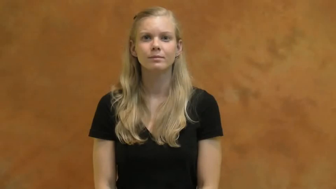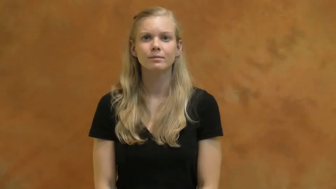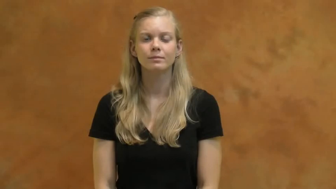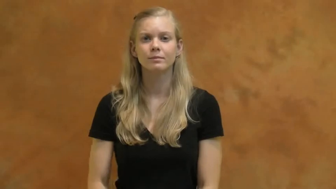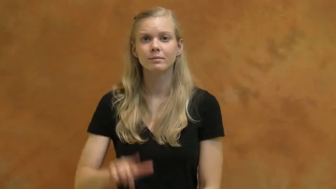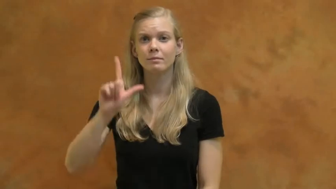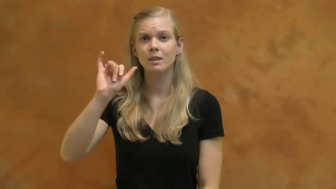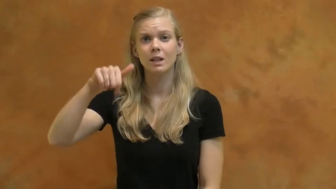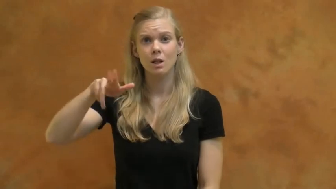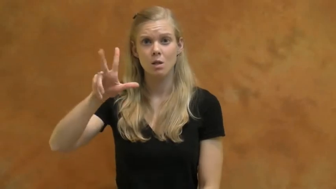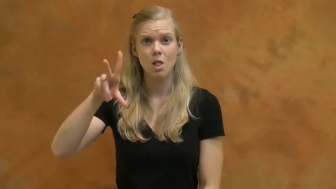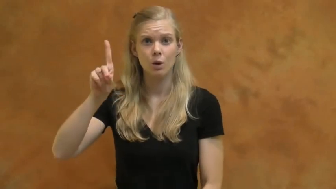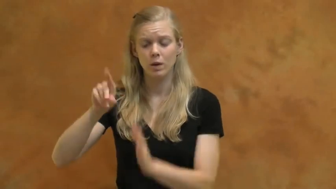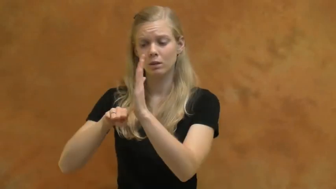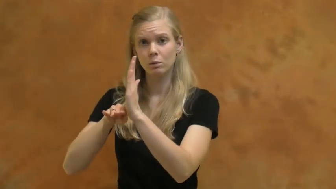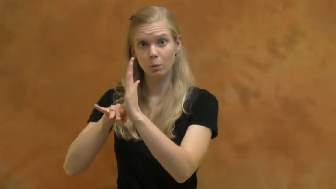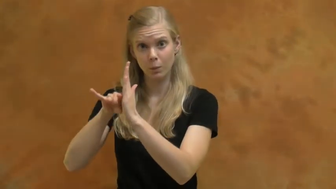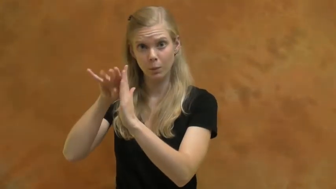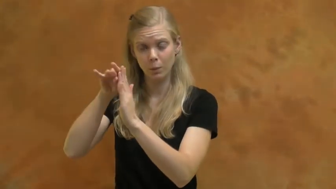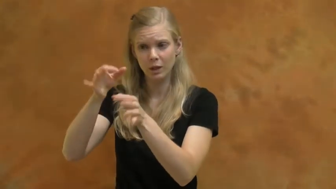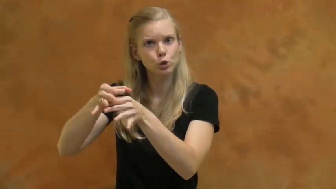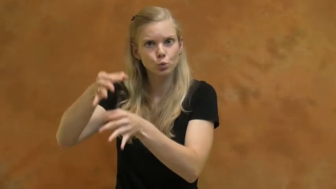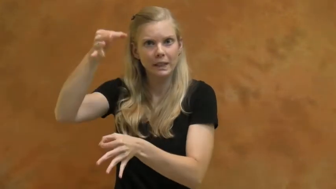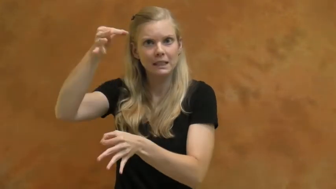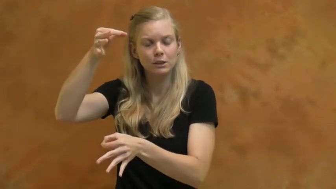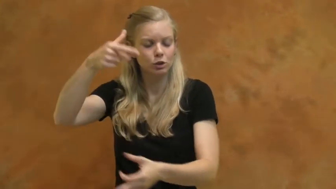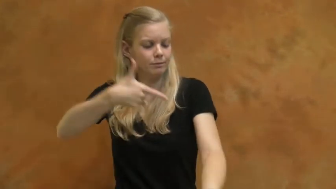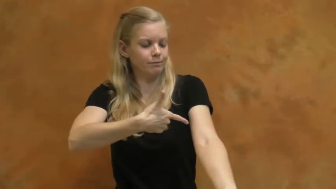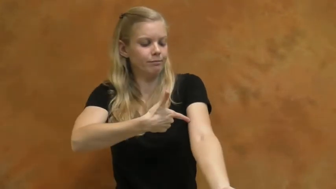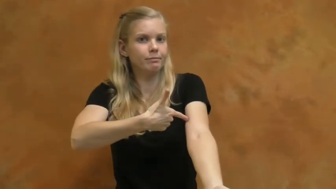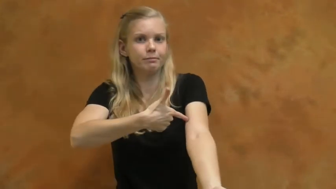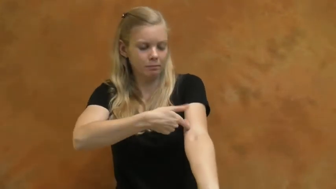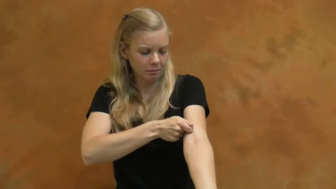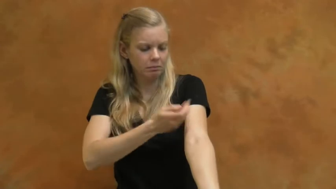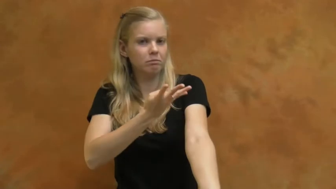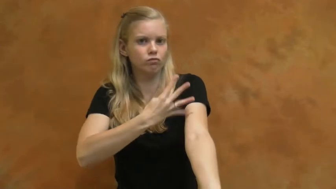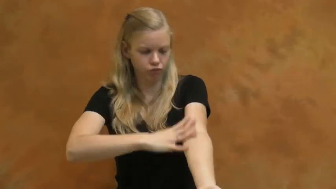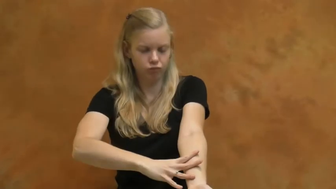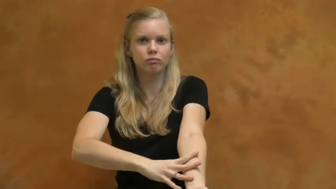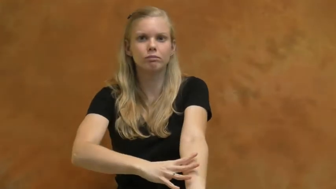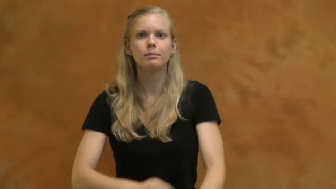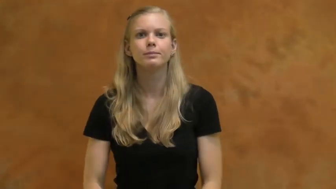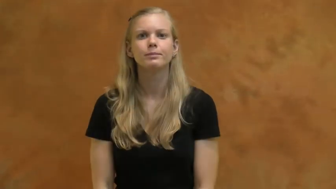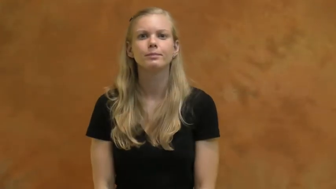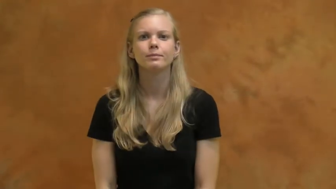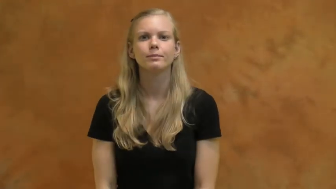injection